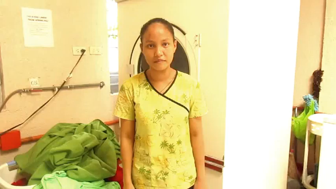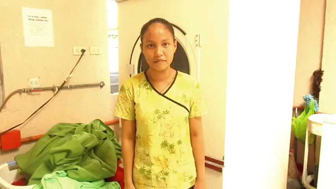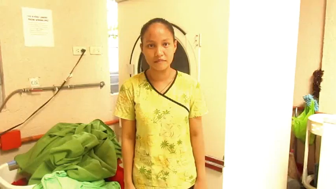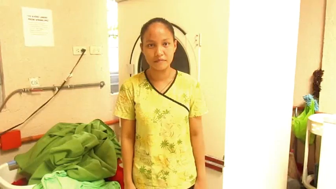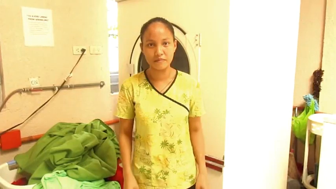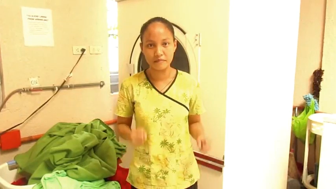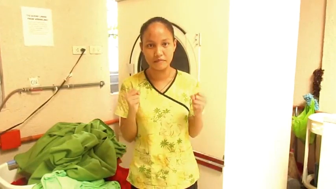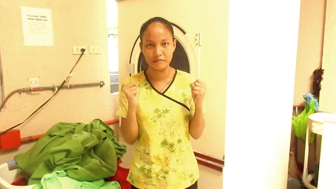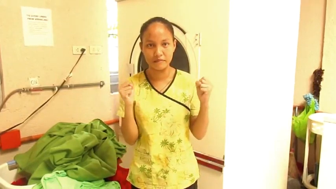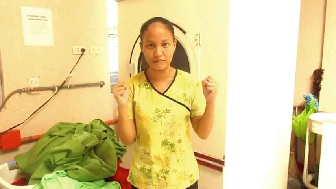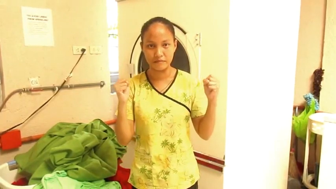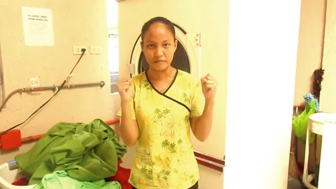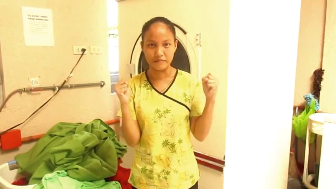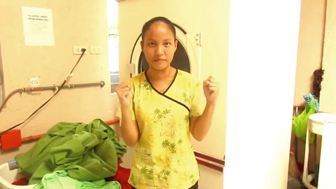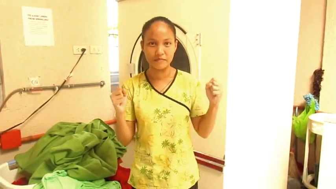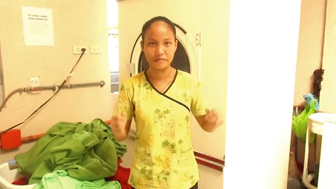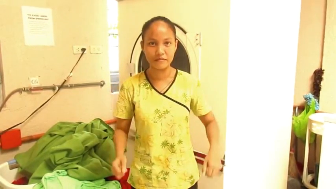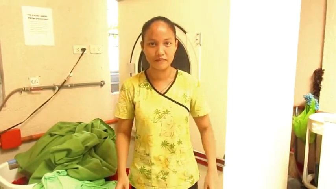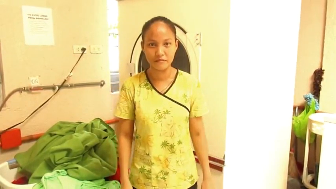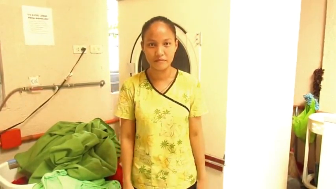Cold